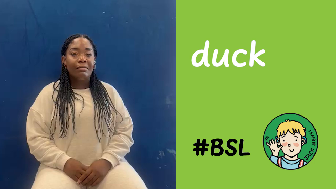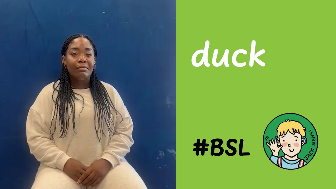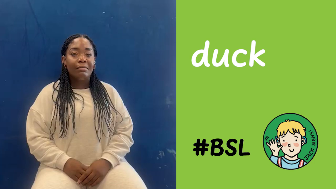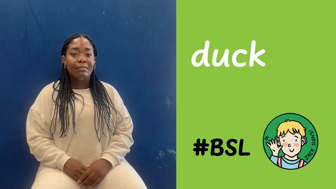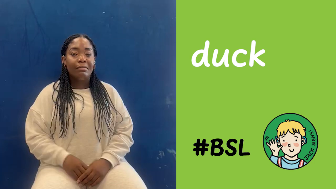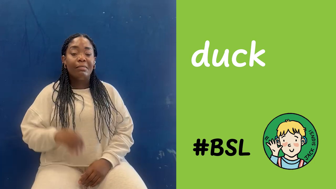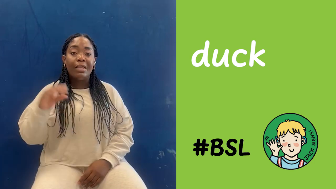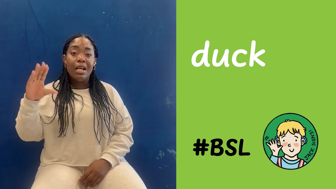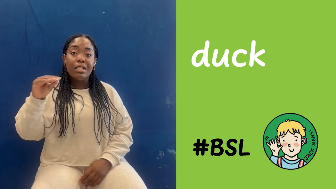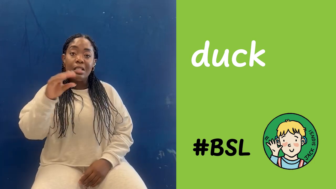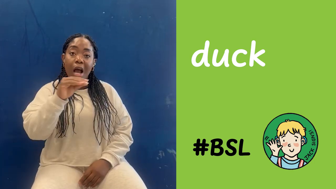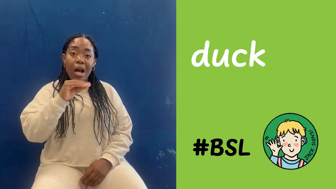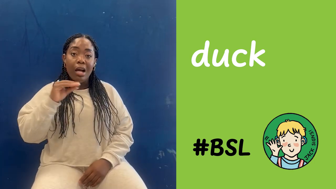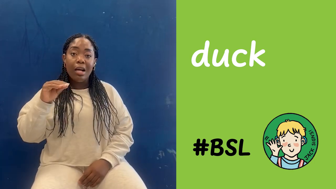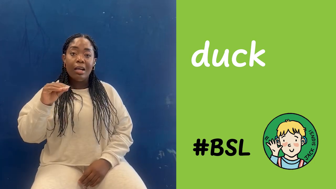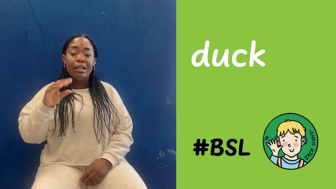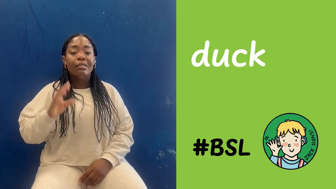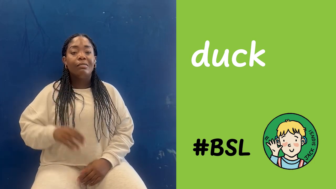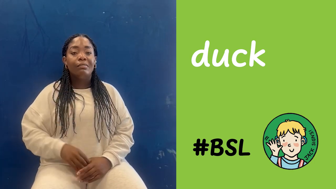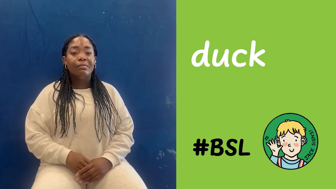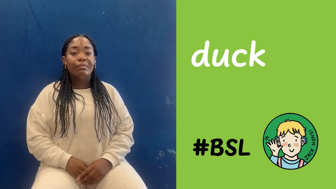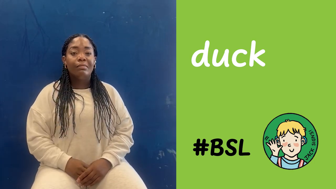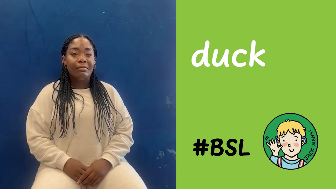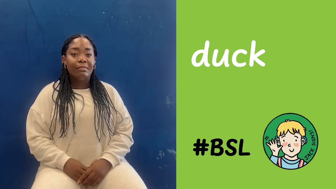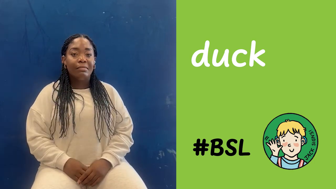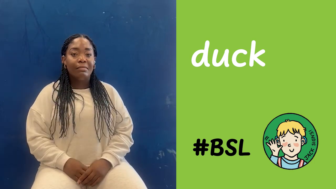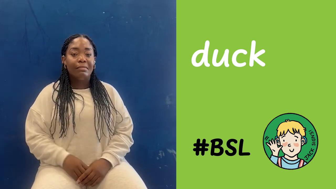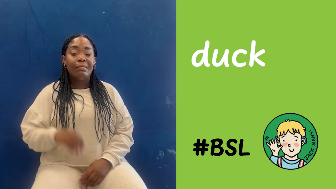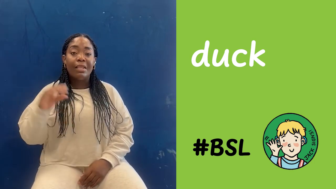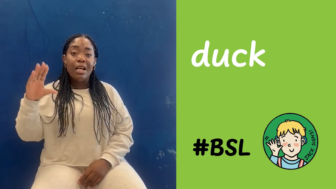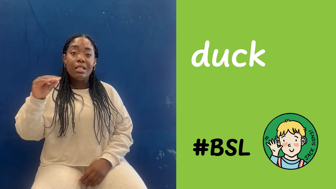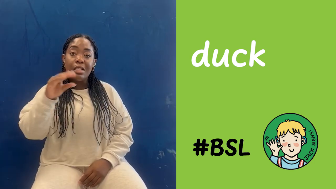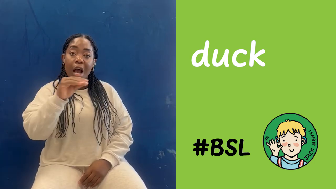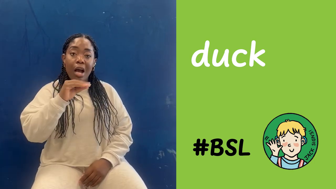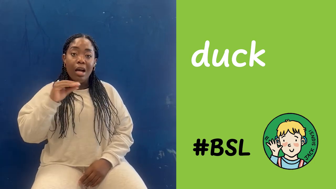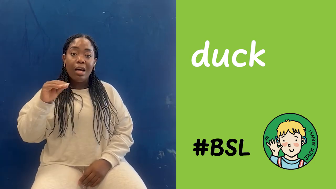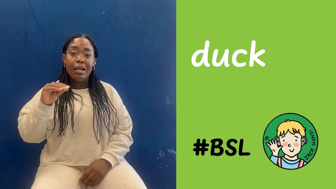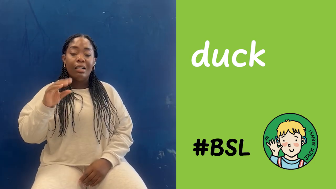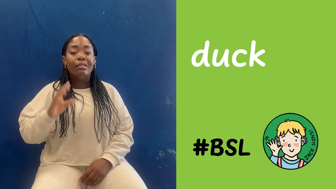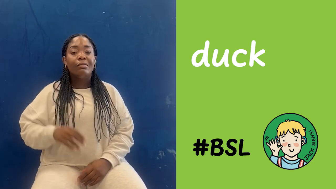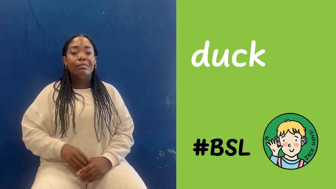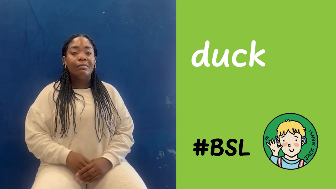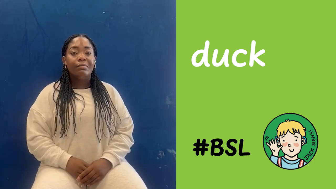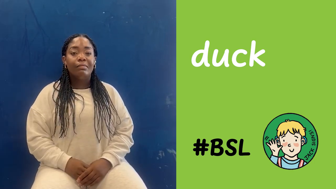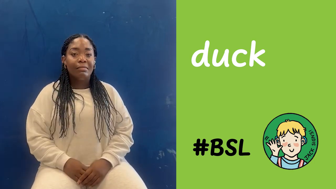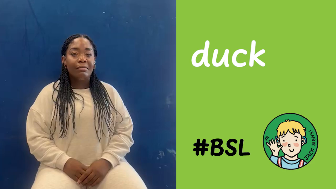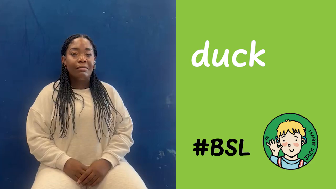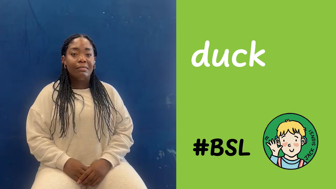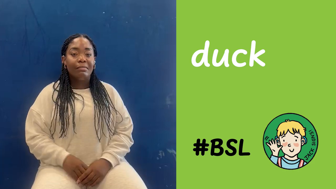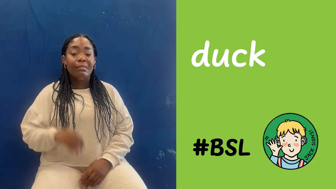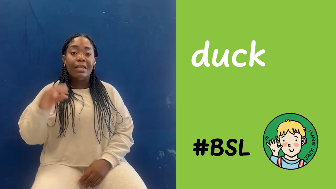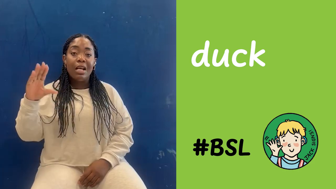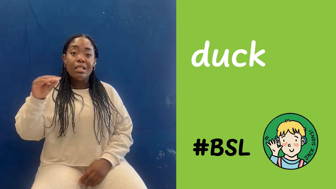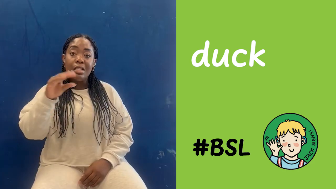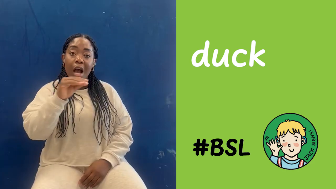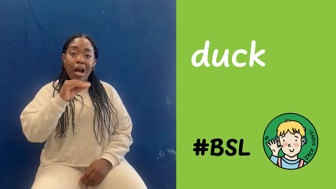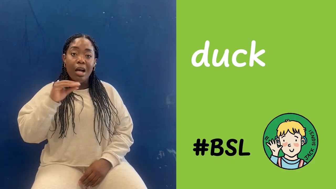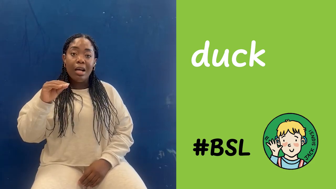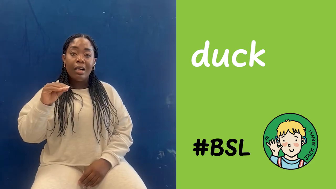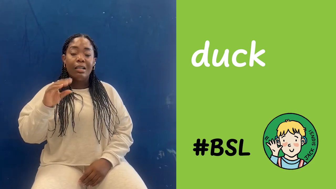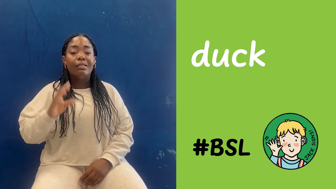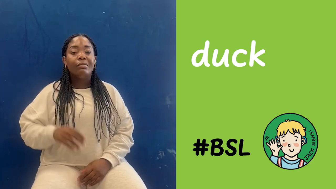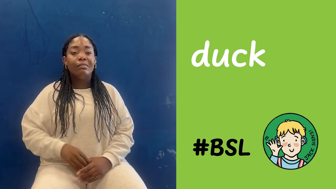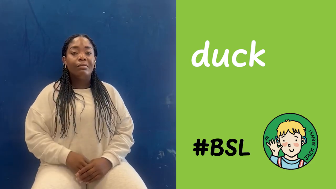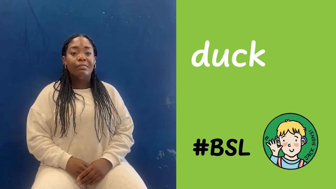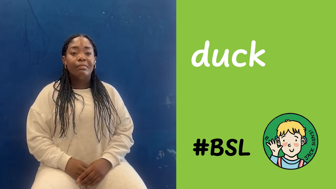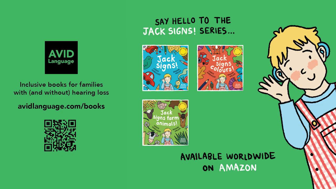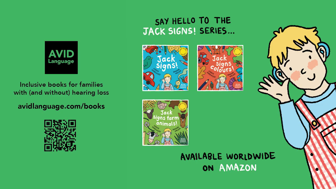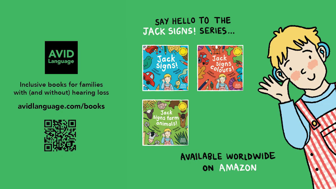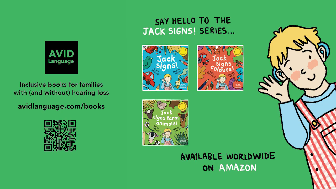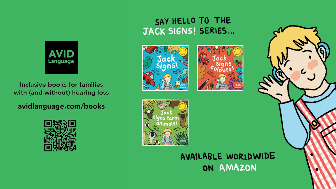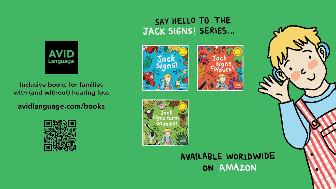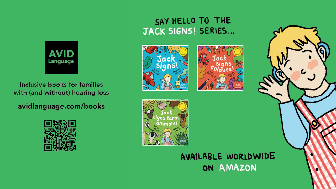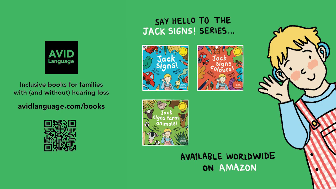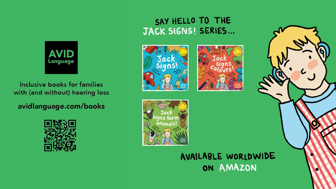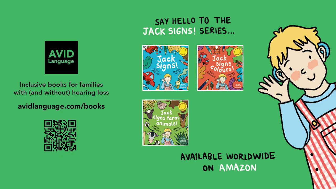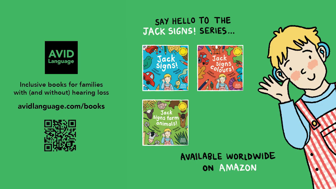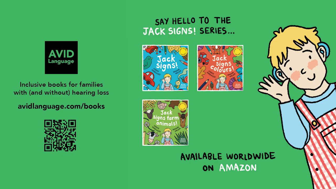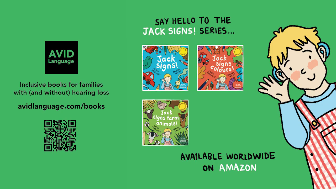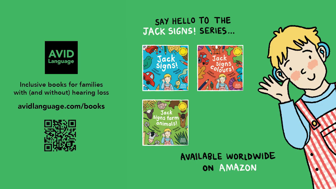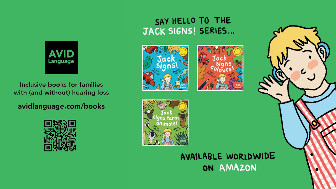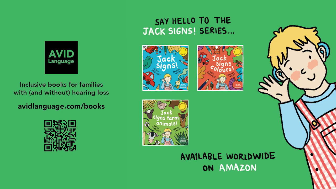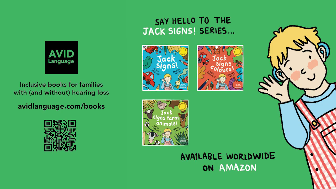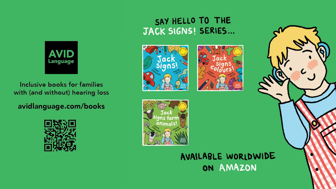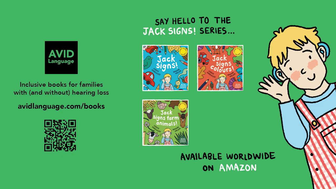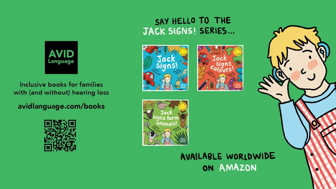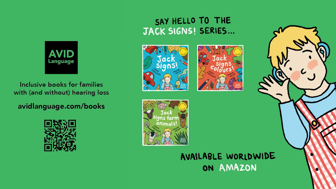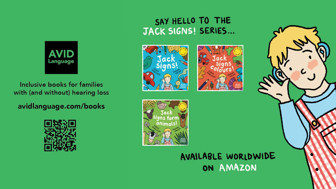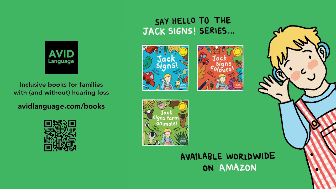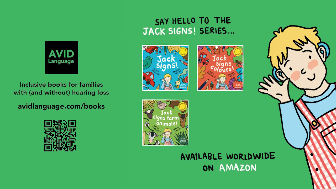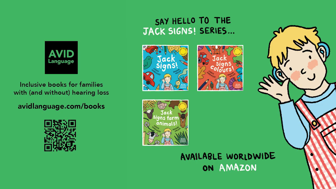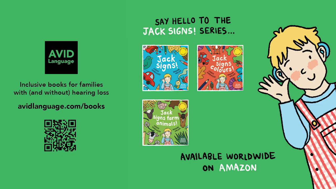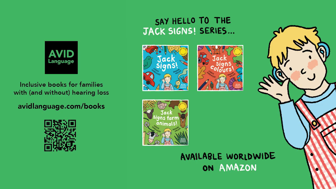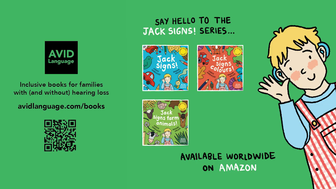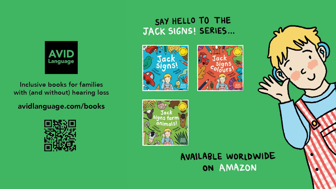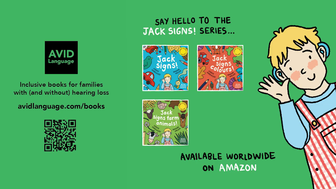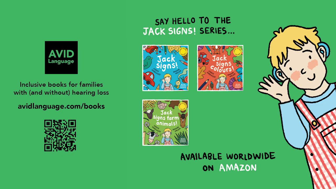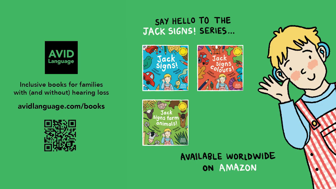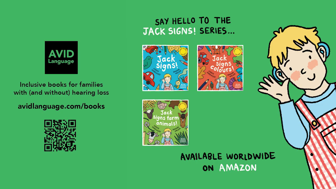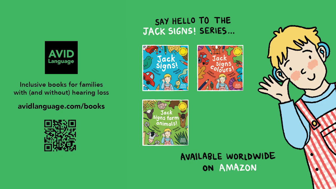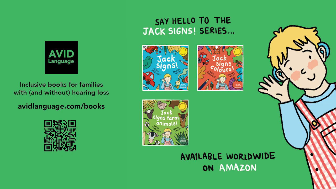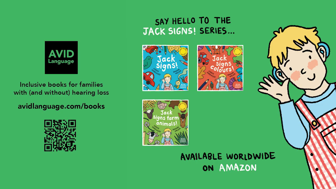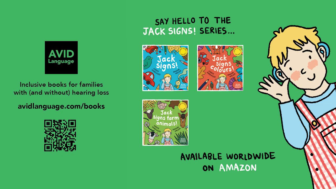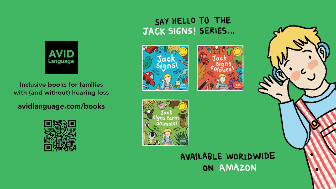Duck